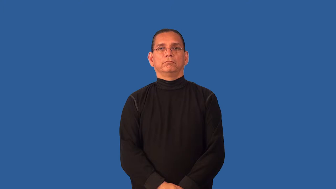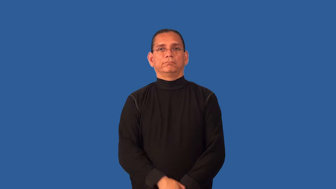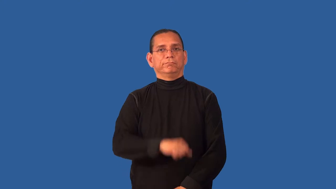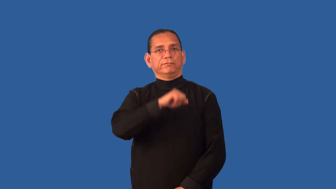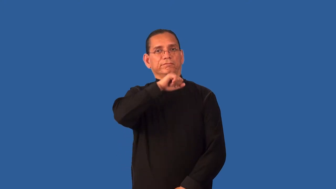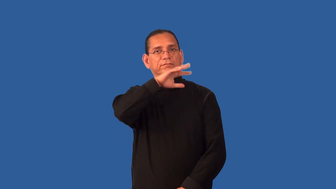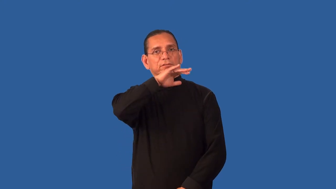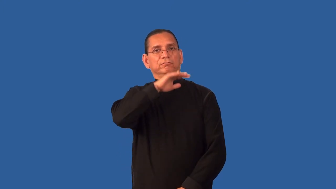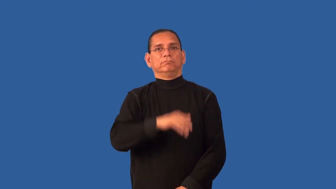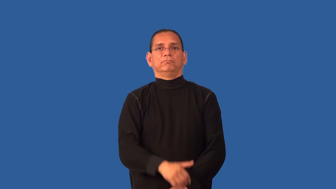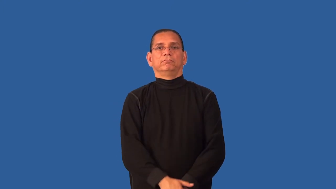defile